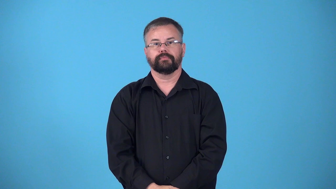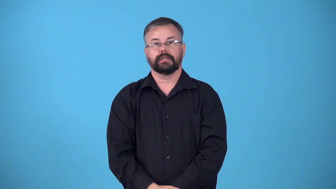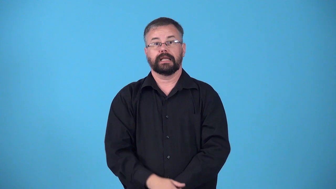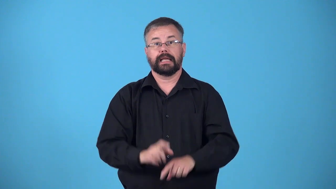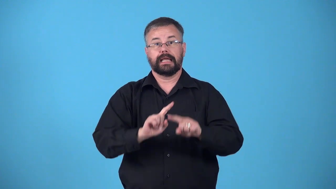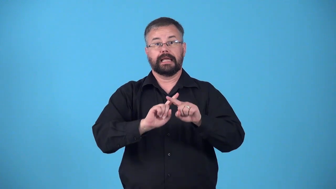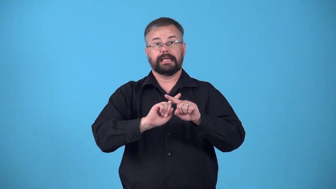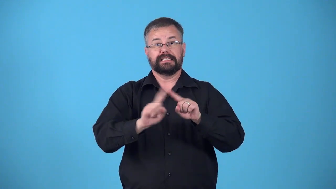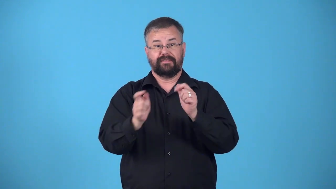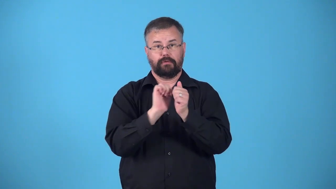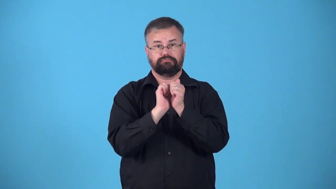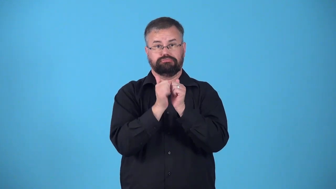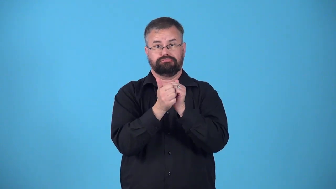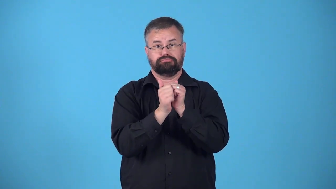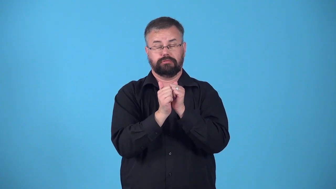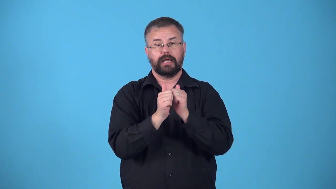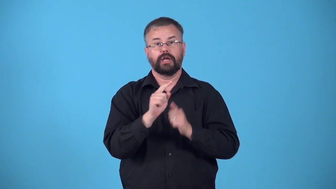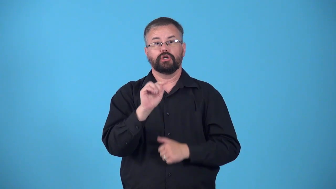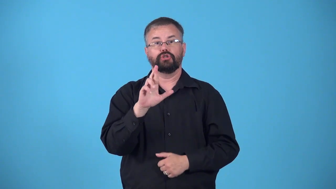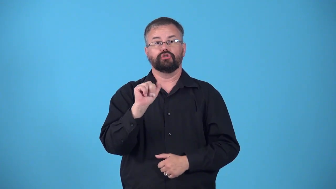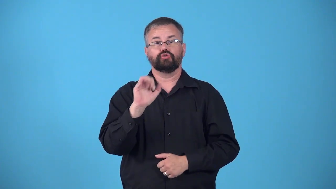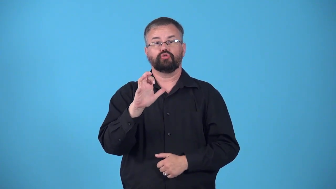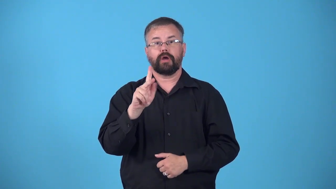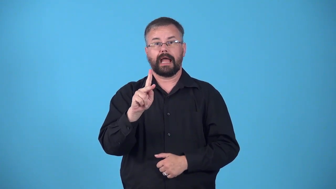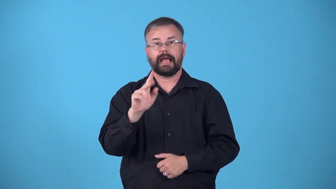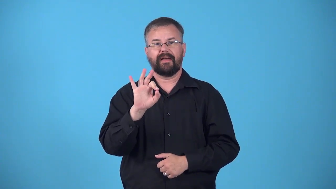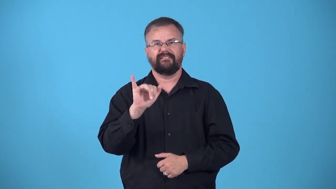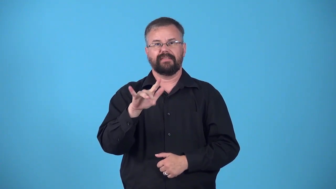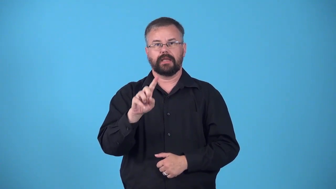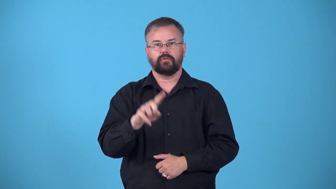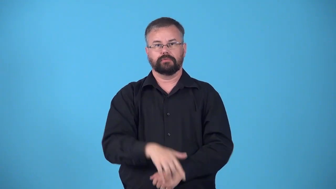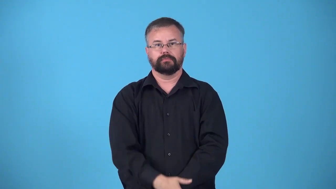event